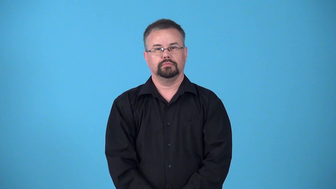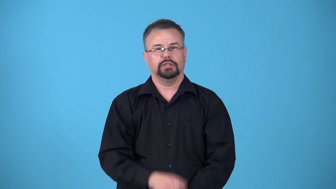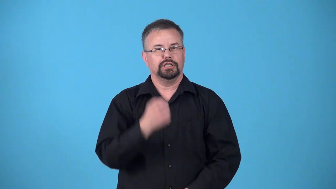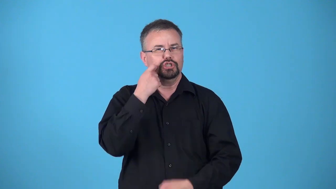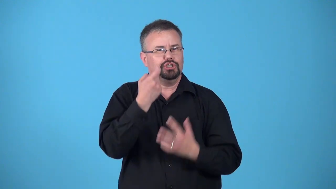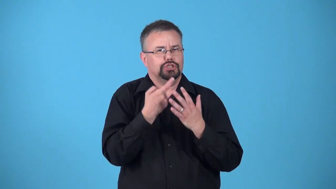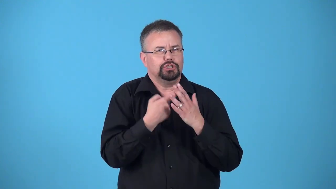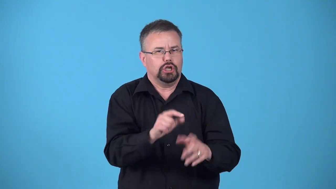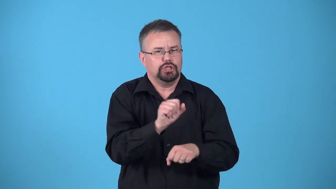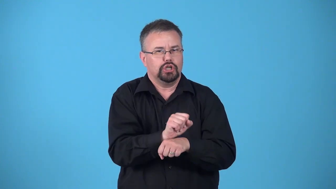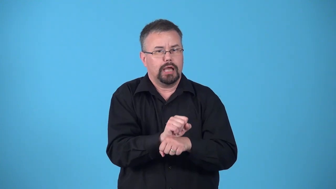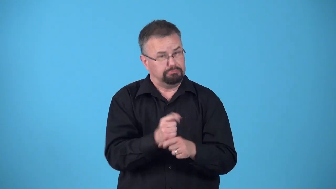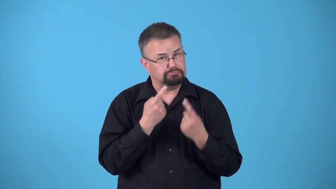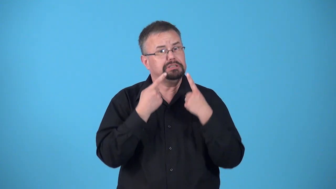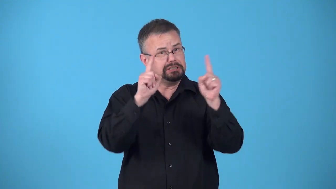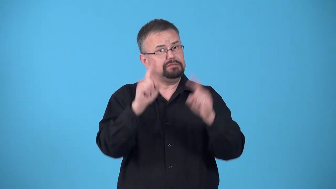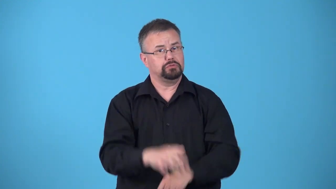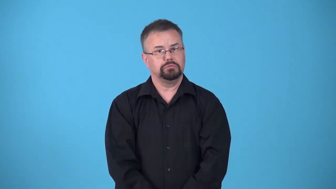johnny come lately